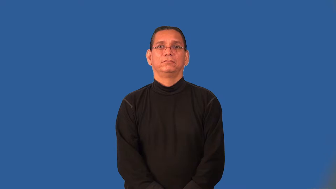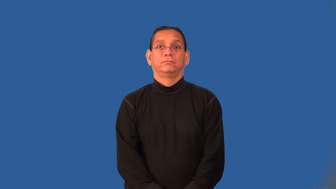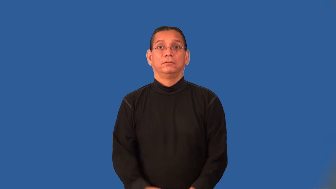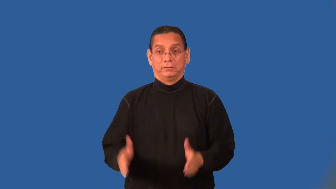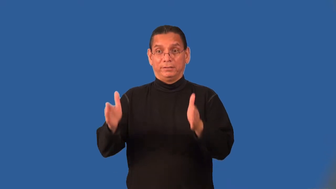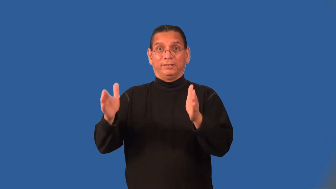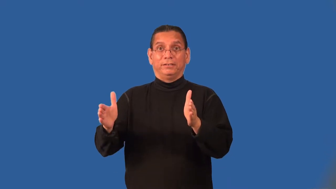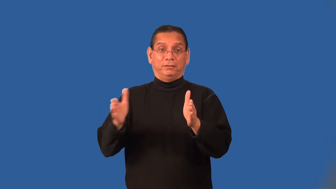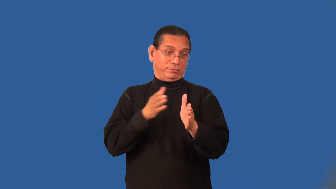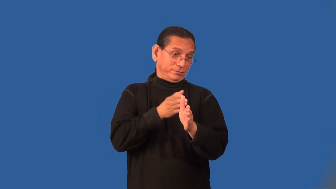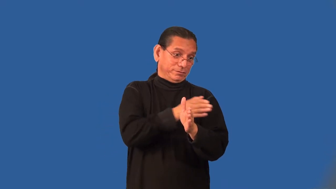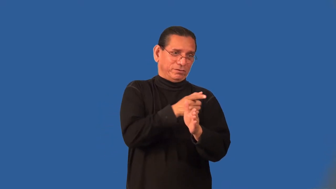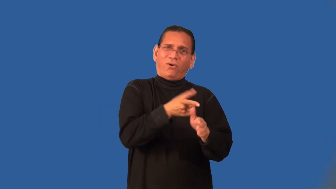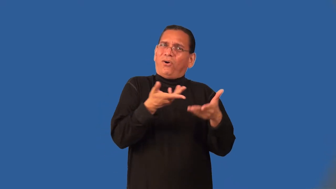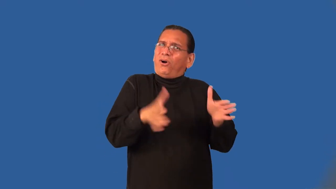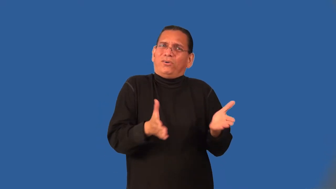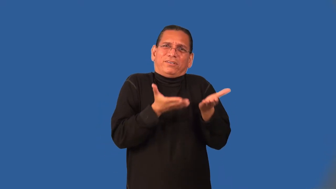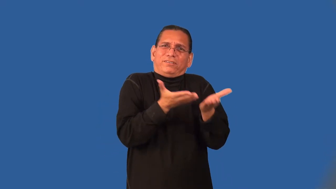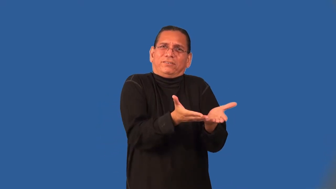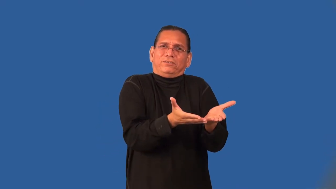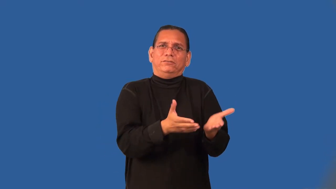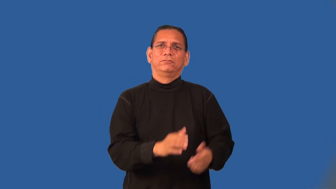preexist